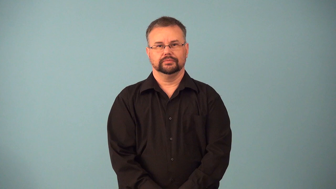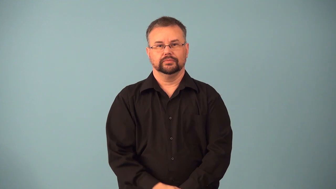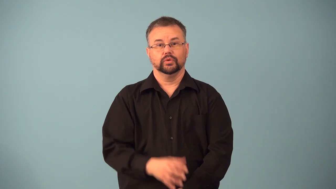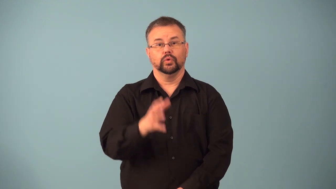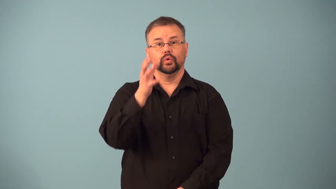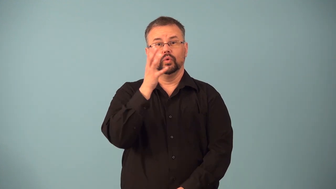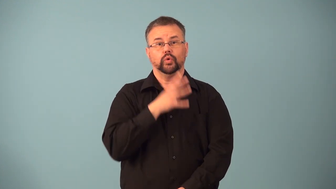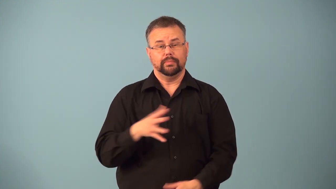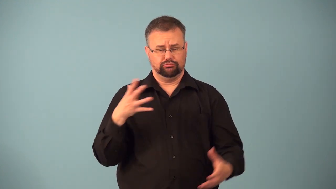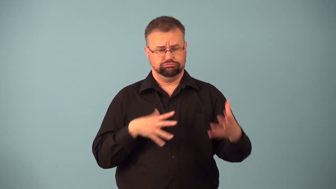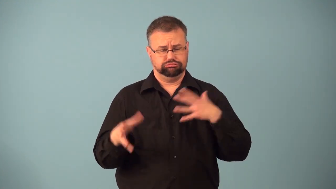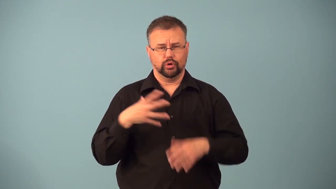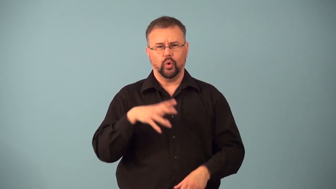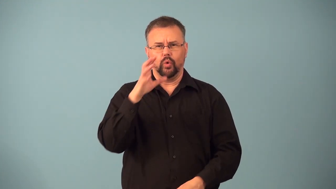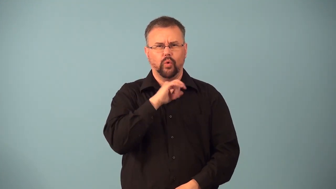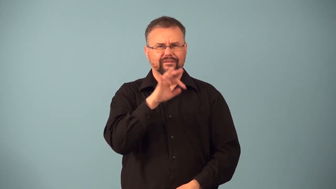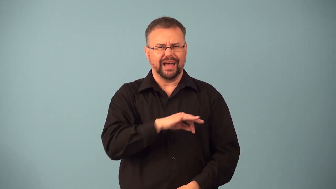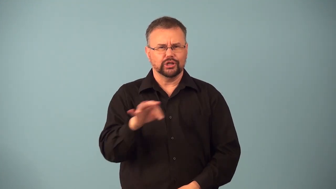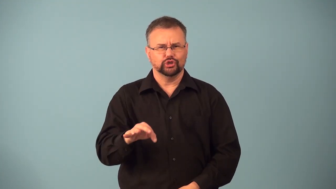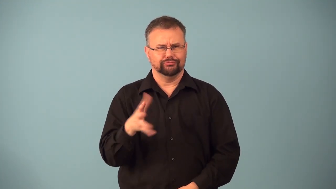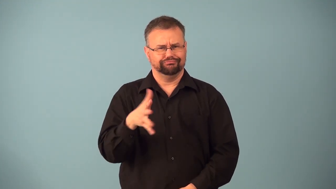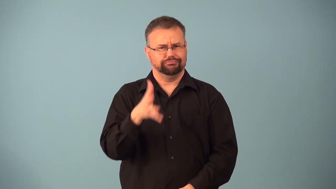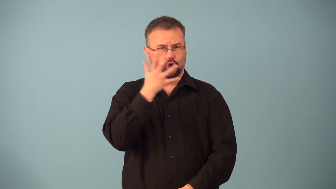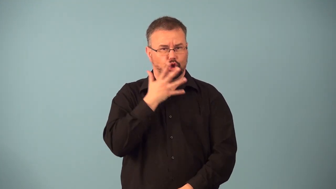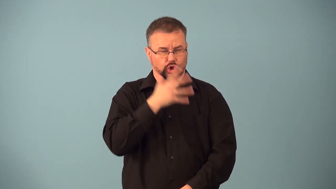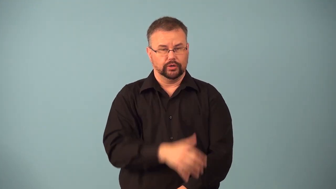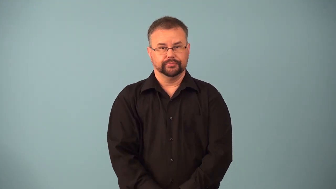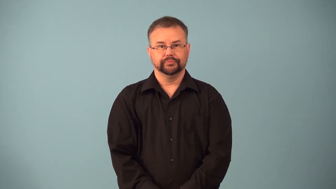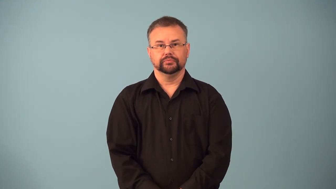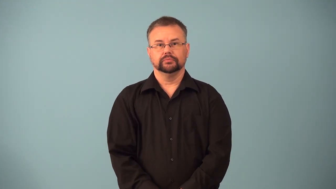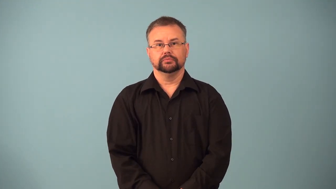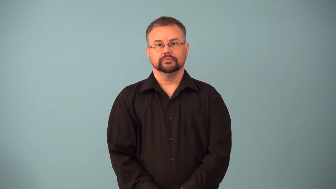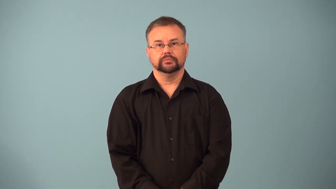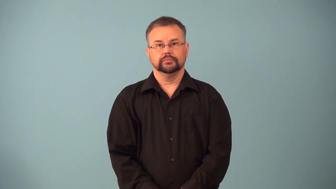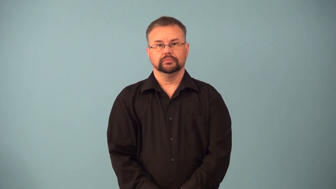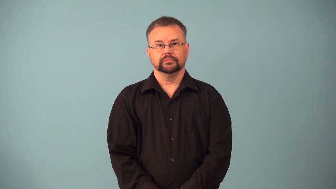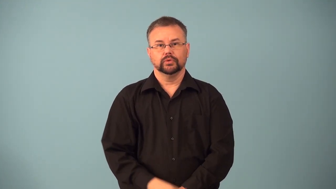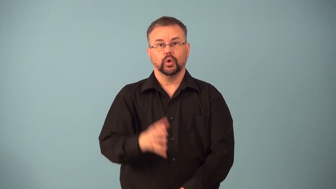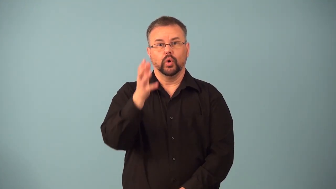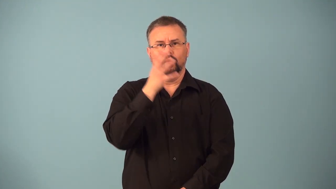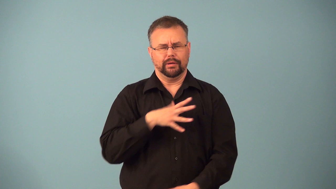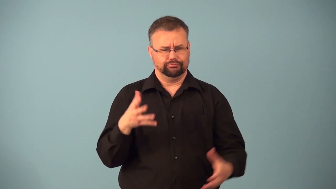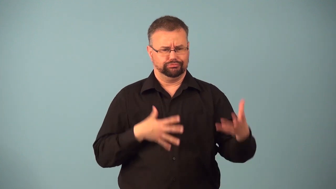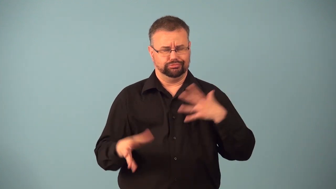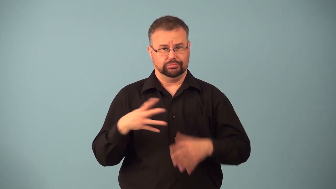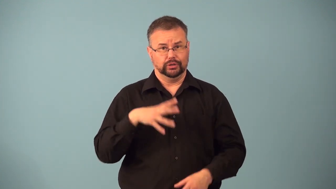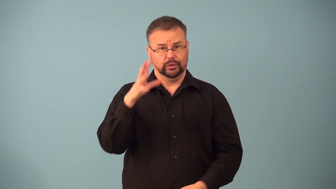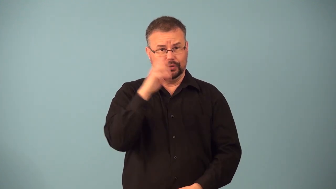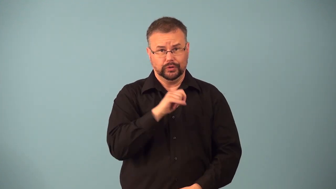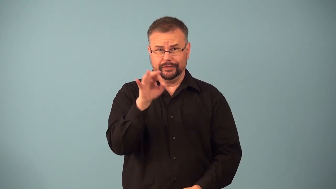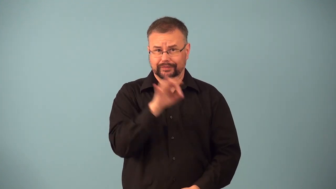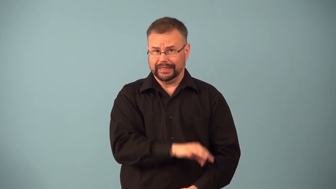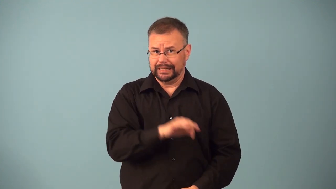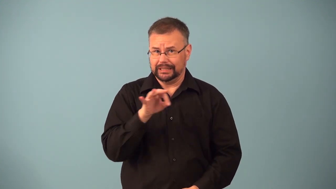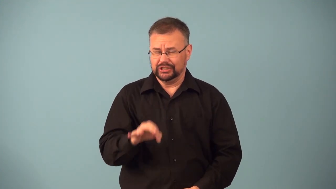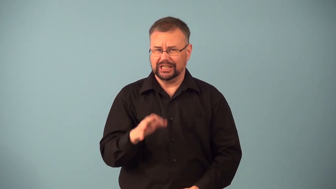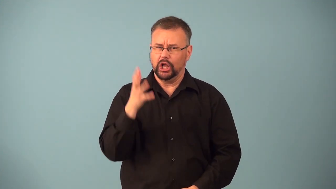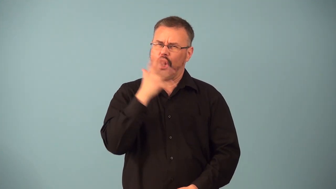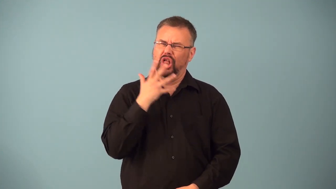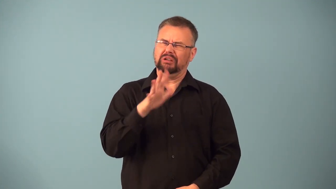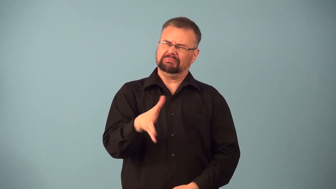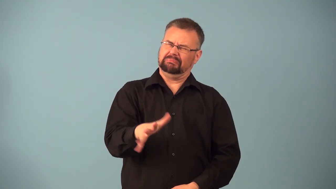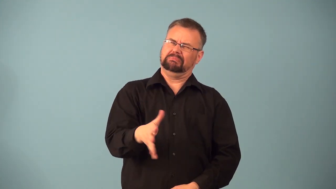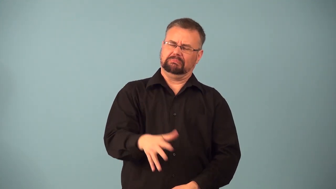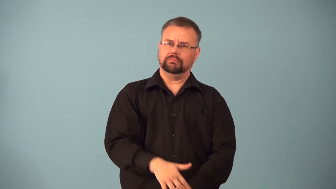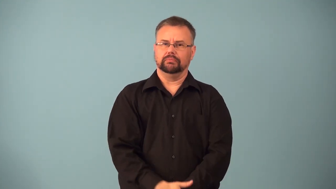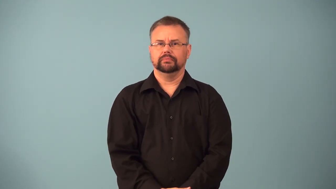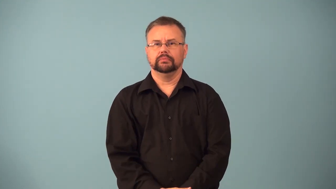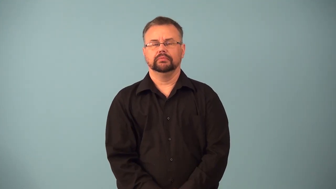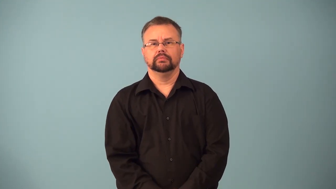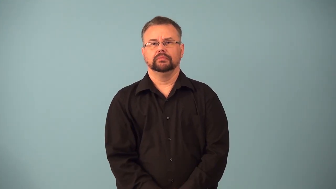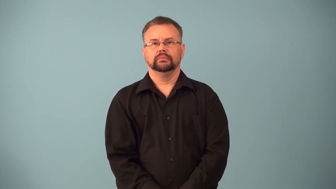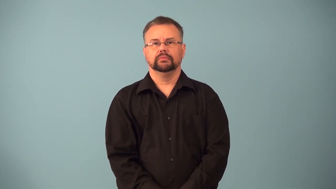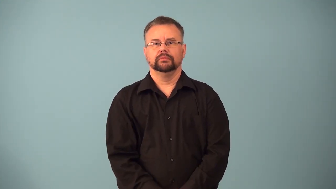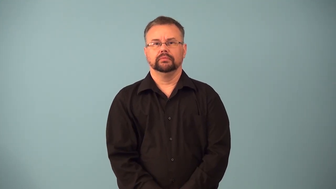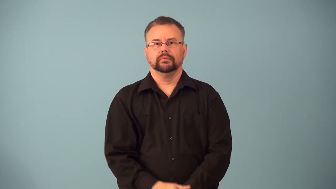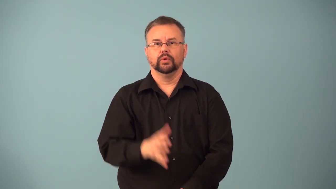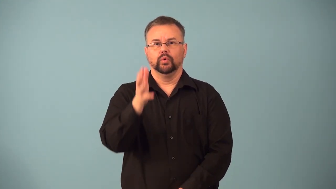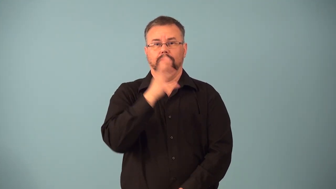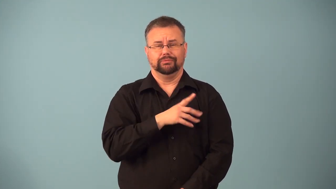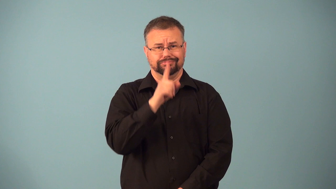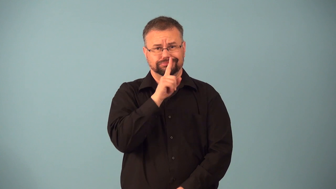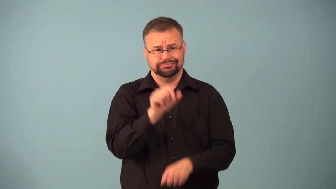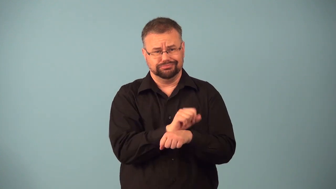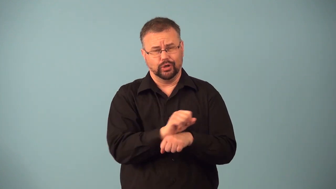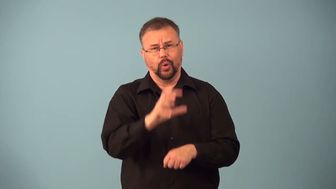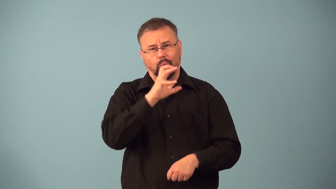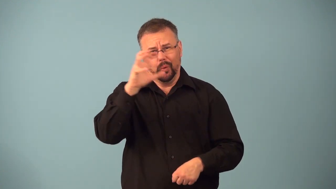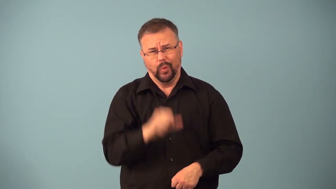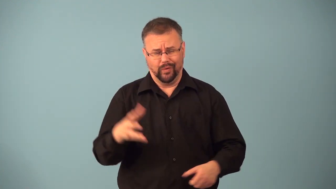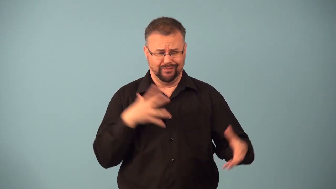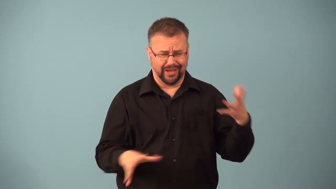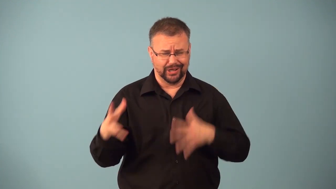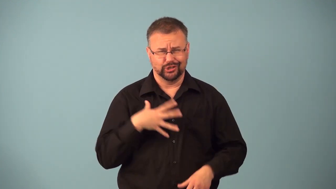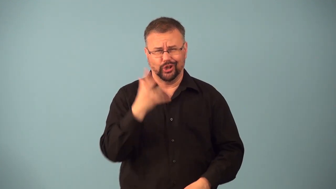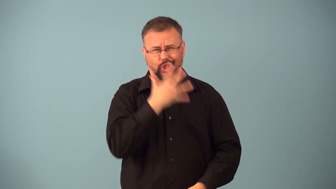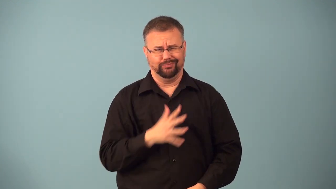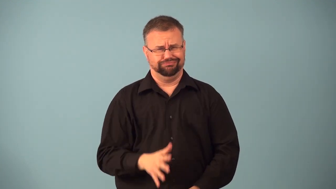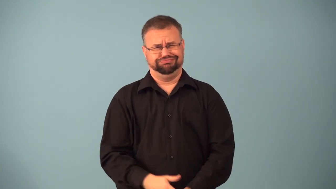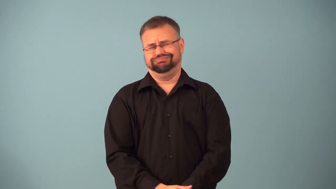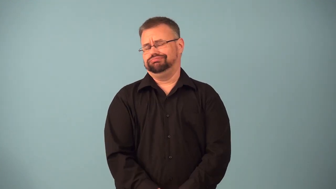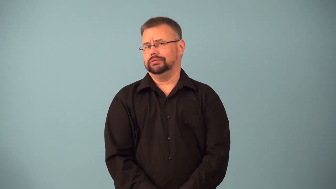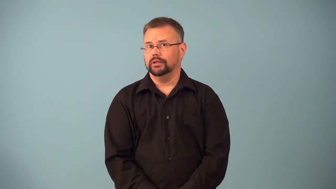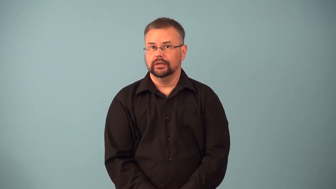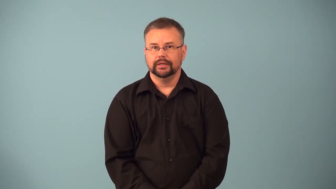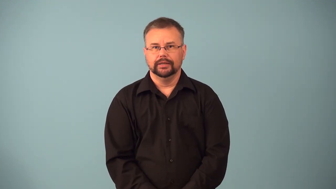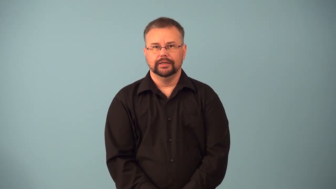frumpy,frumpier,frumpiest